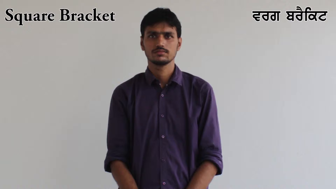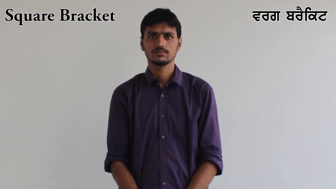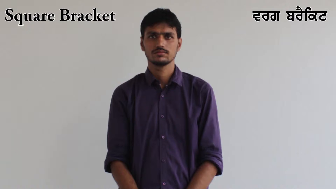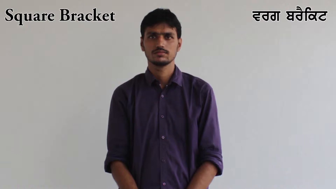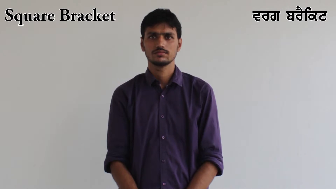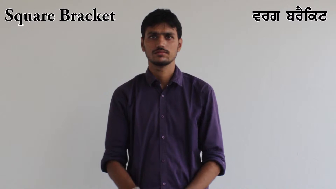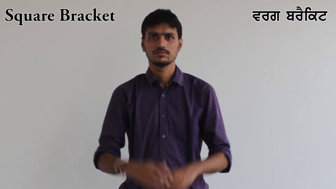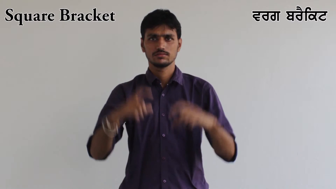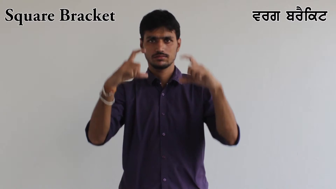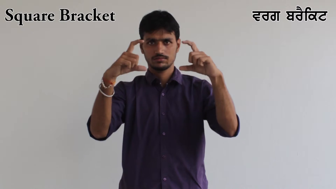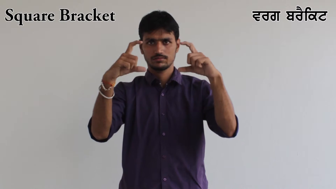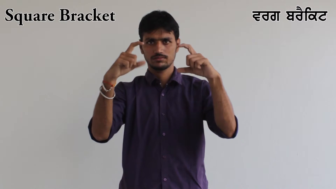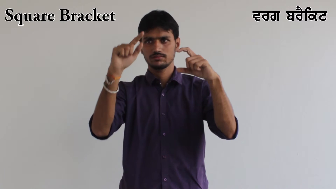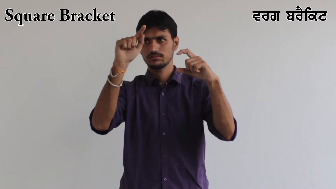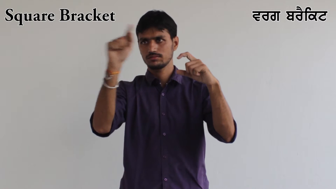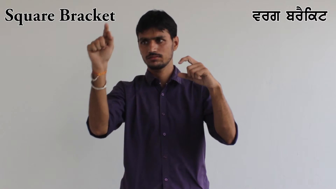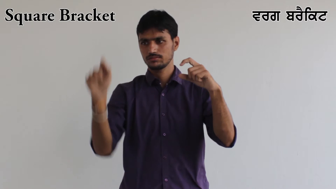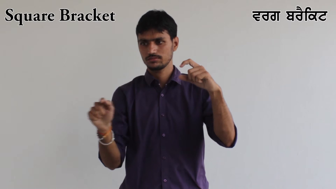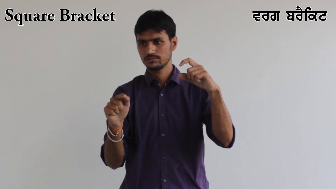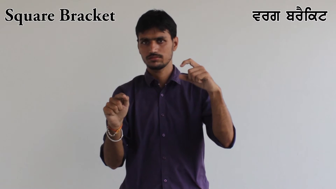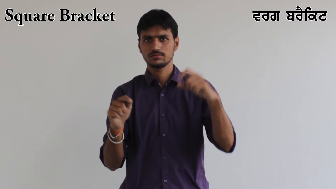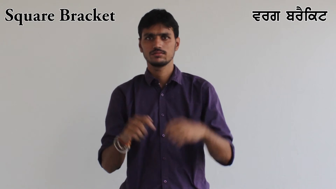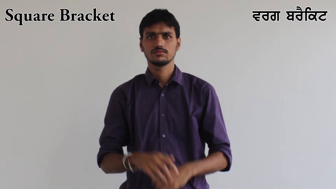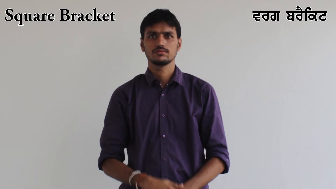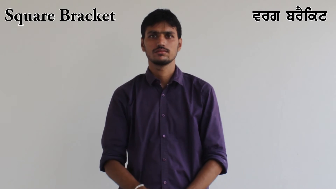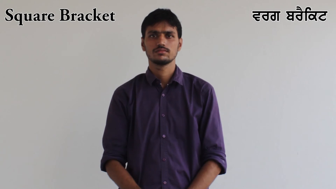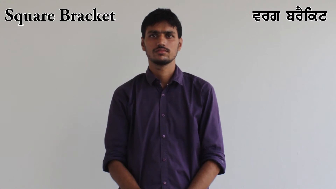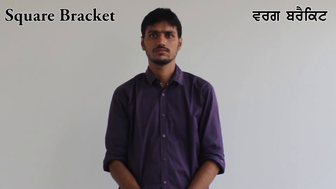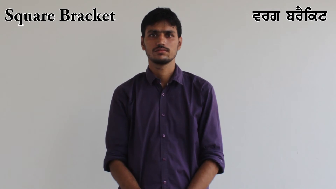Square Bracket